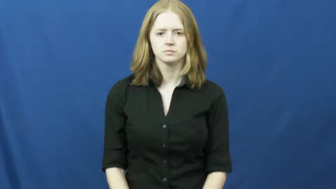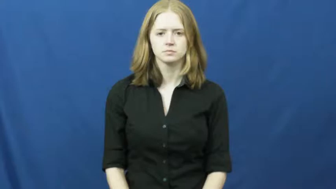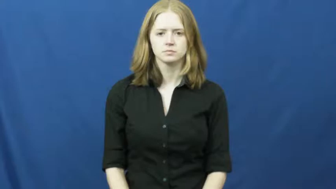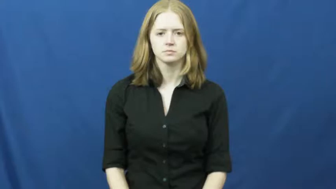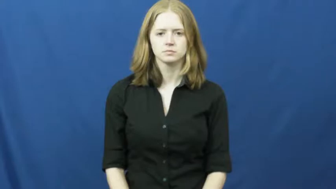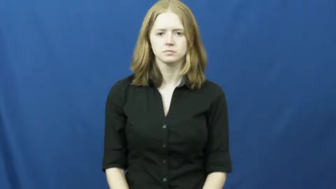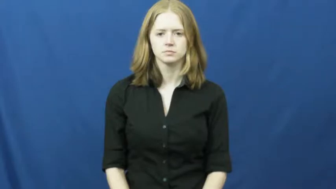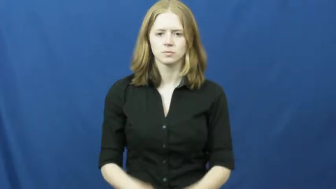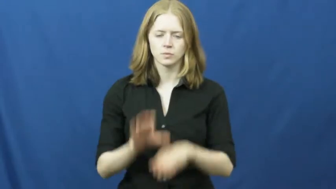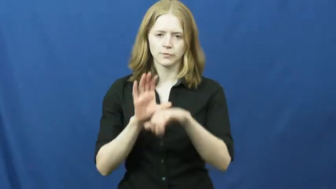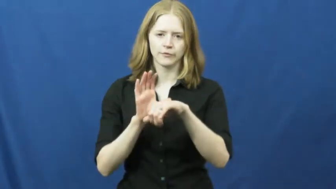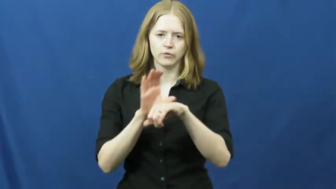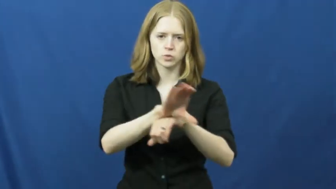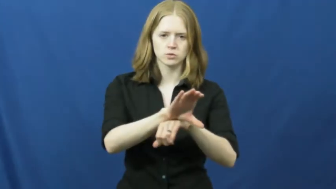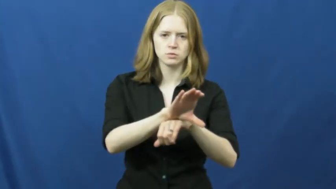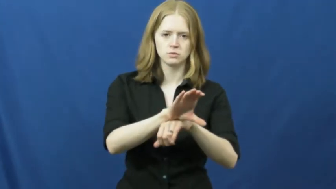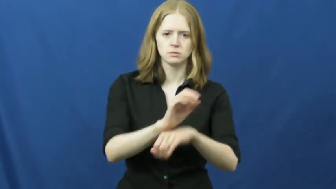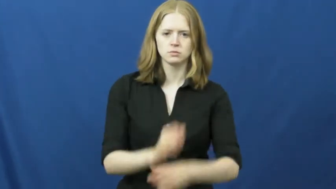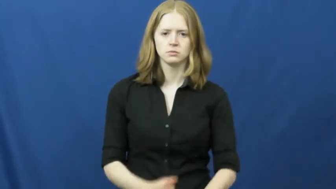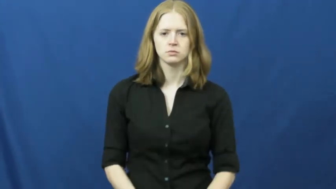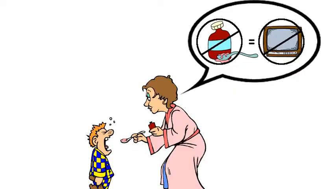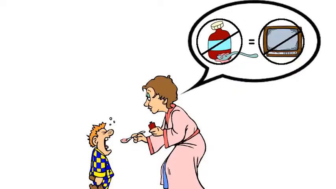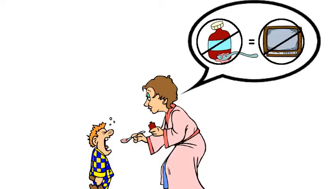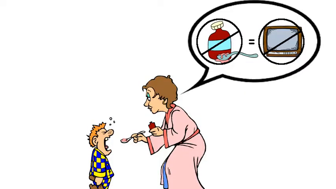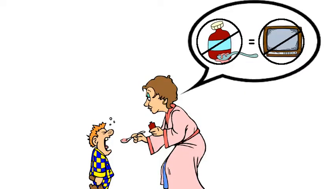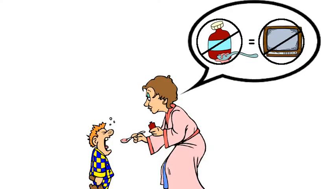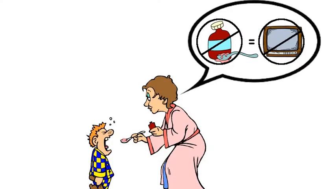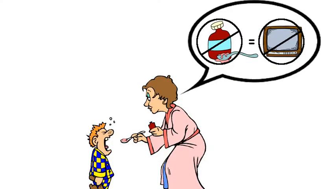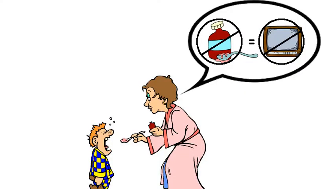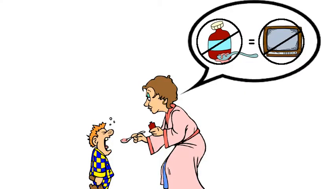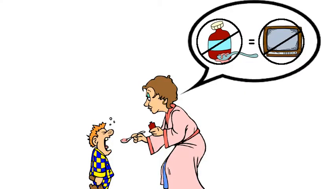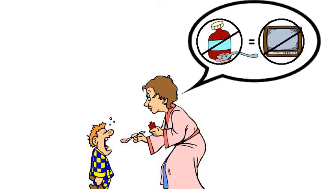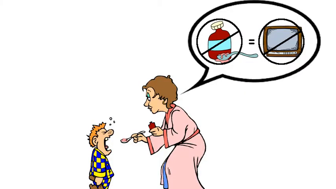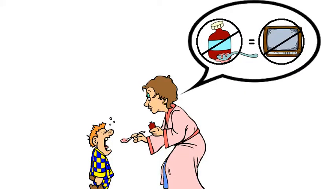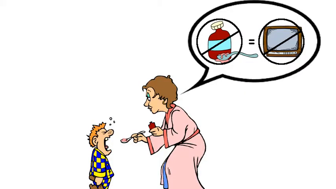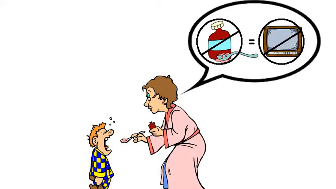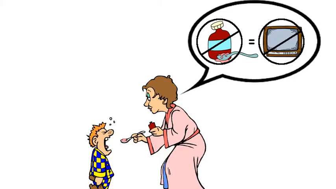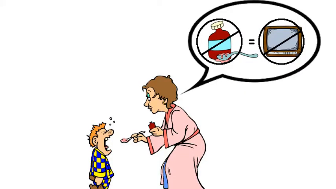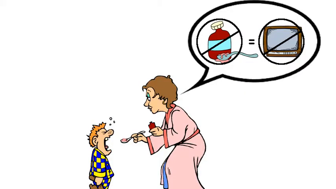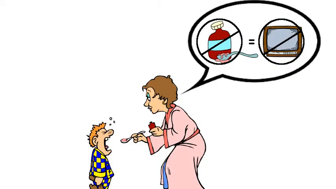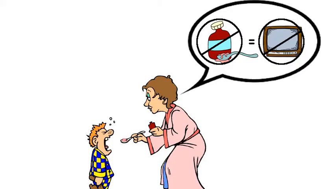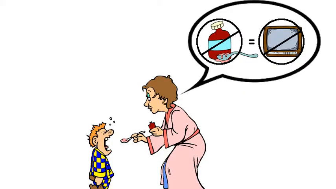make,foist-force